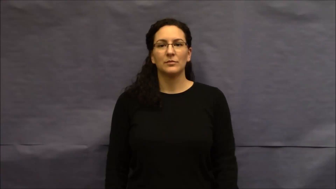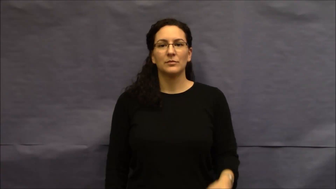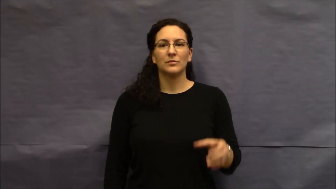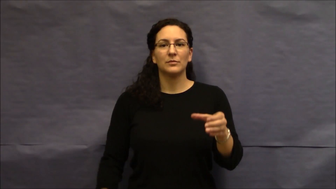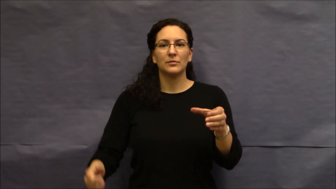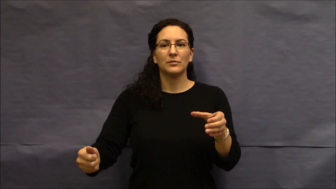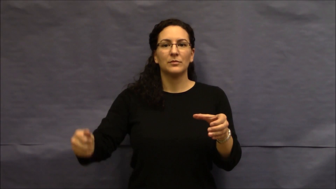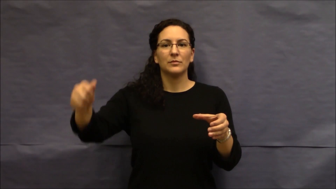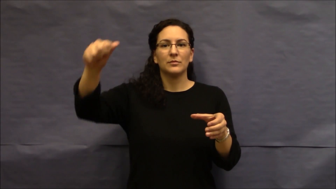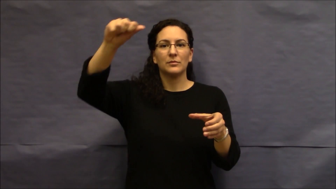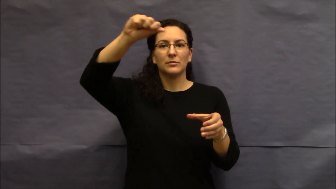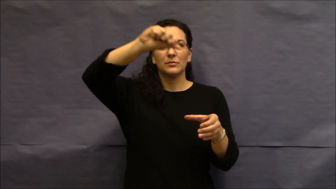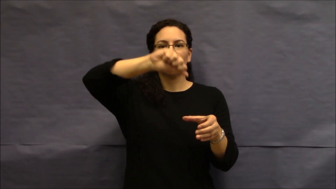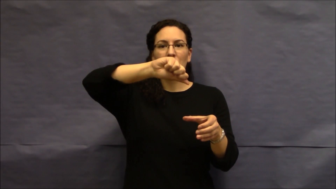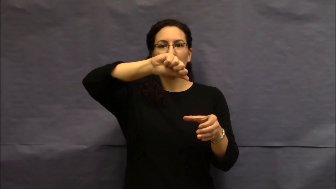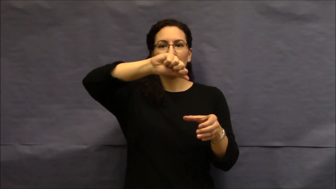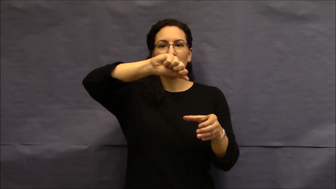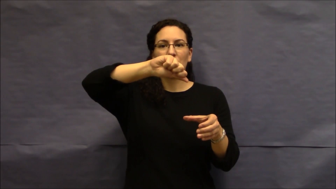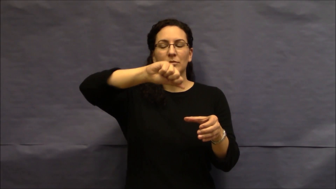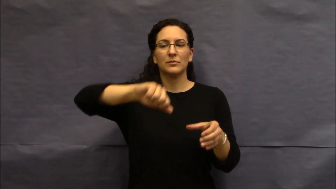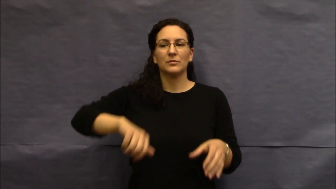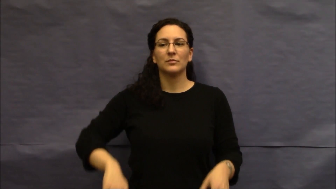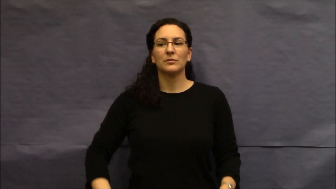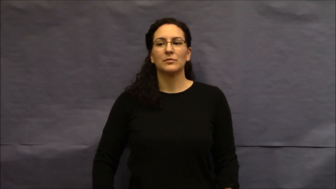Pour